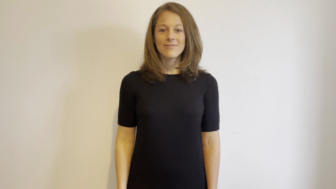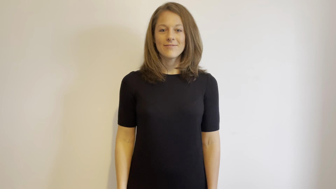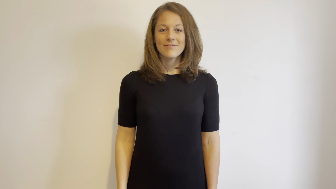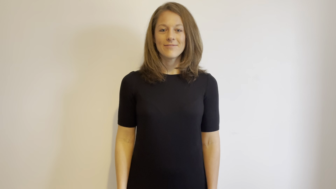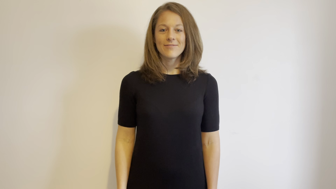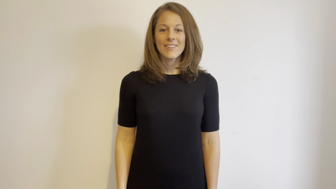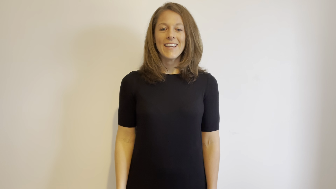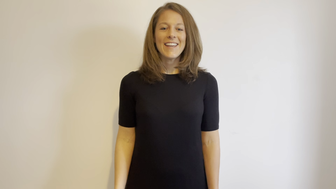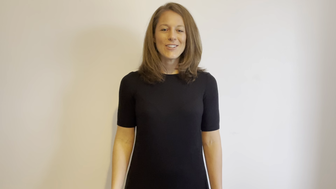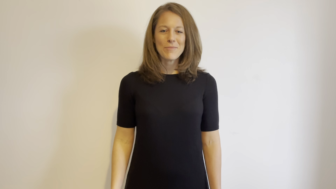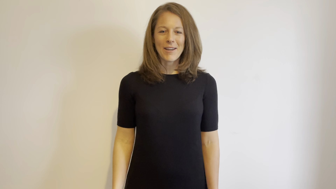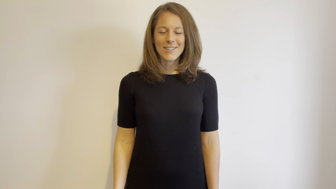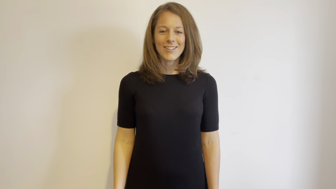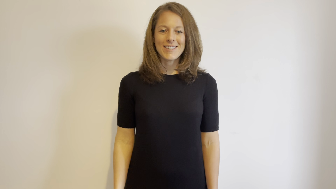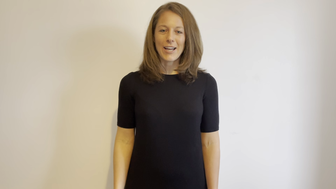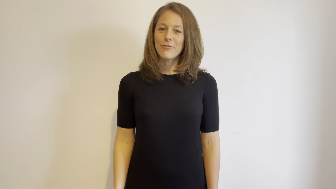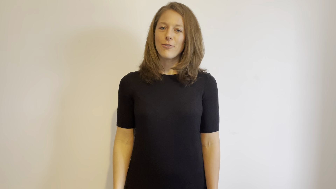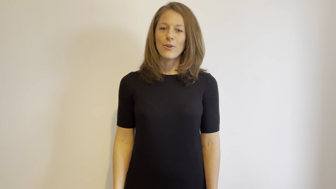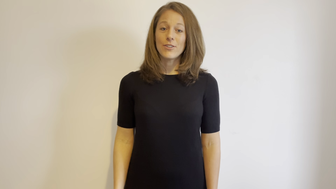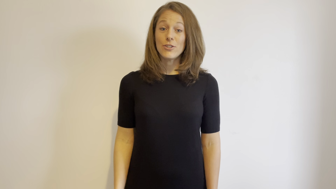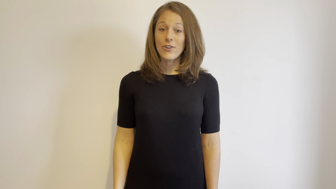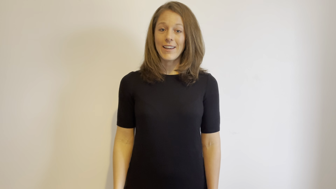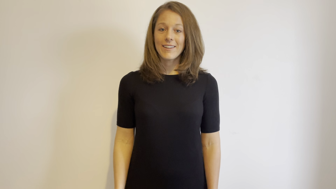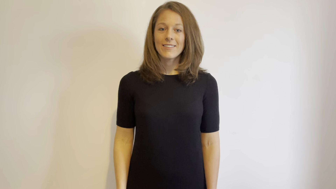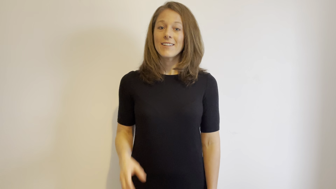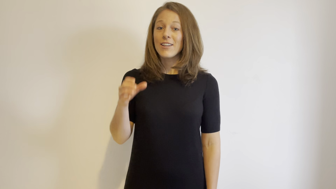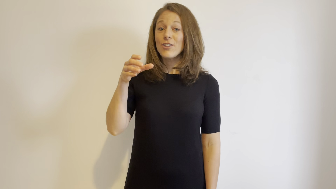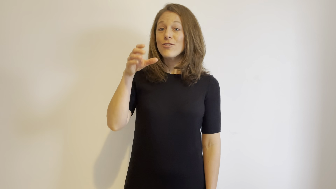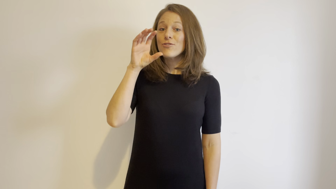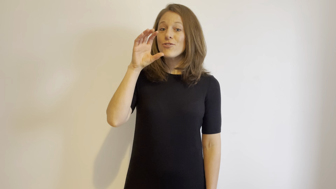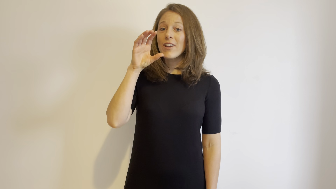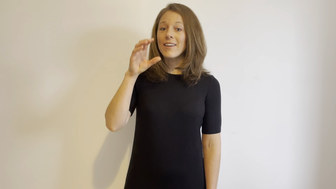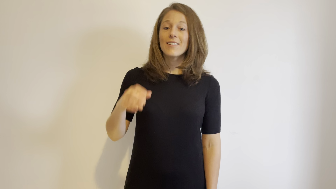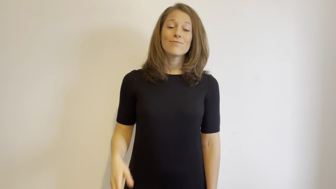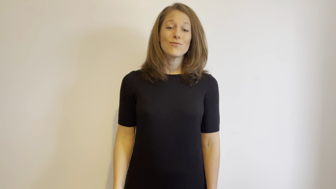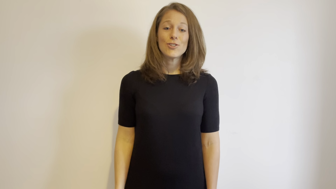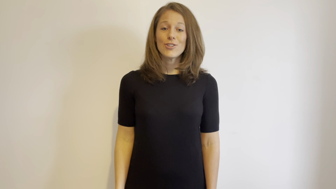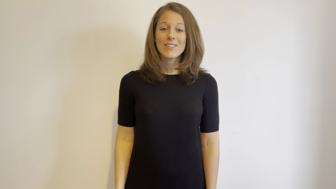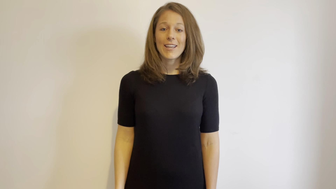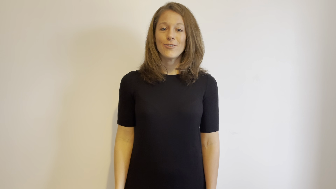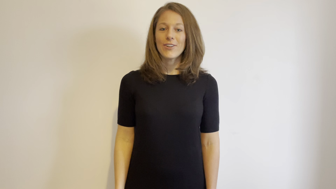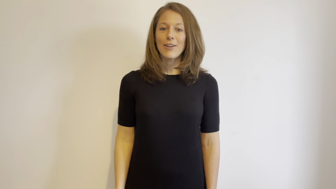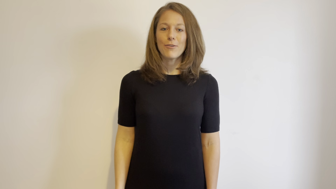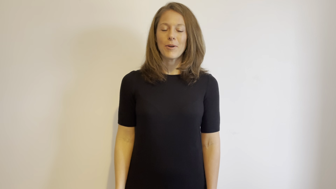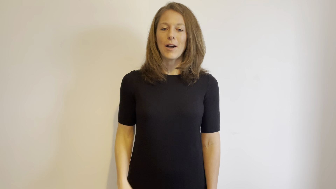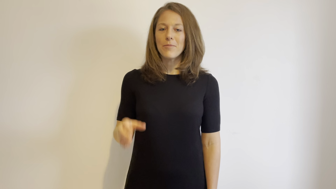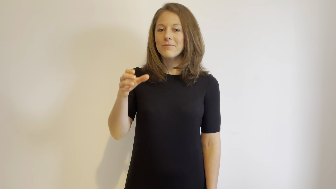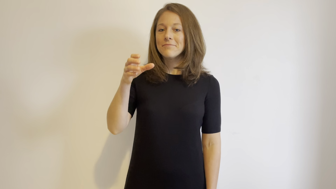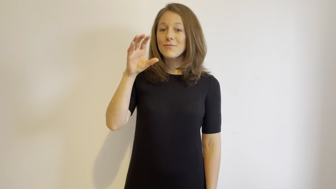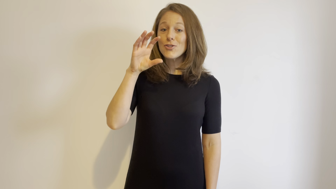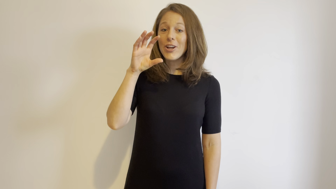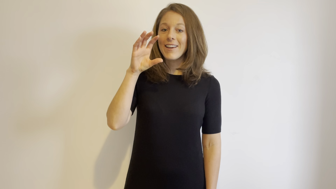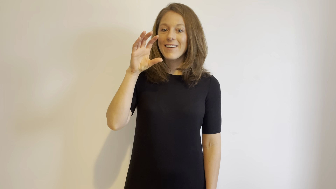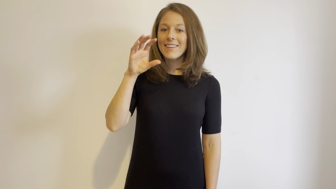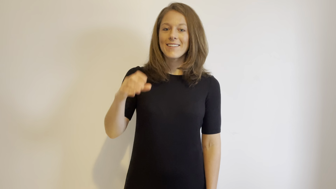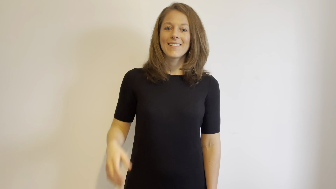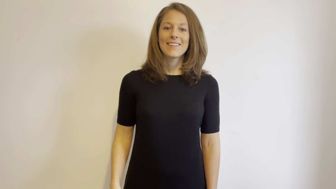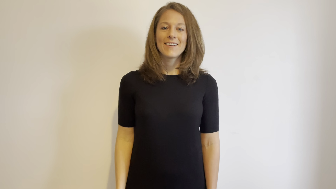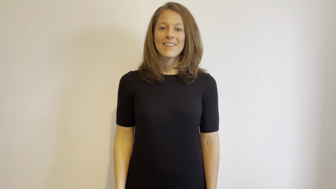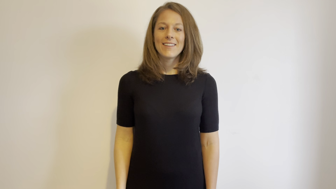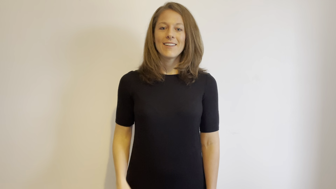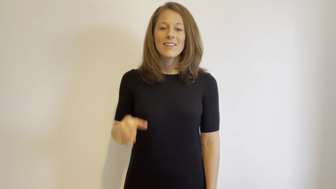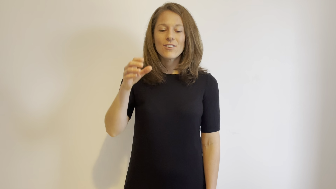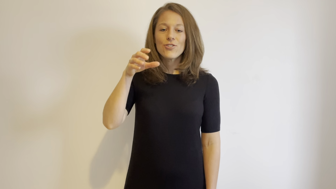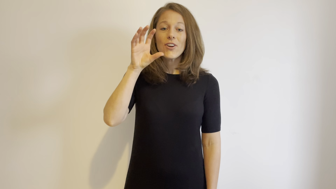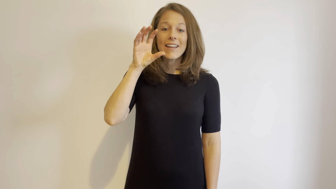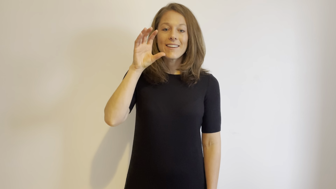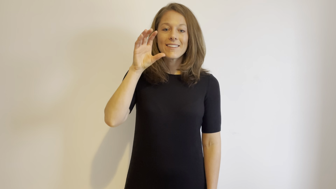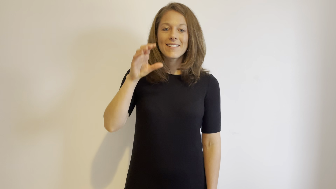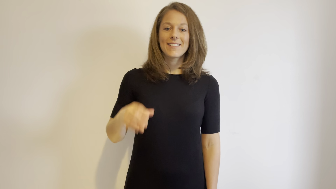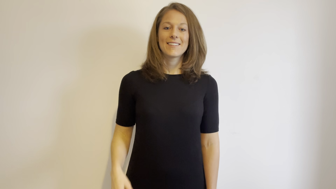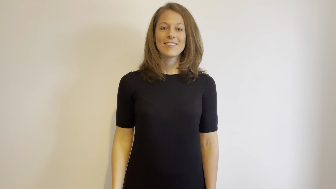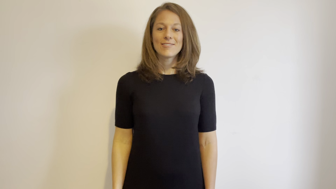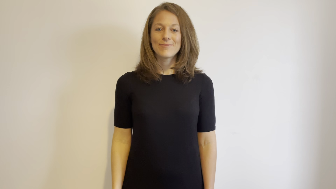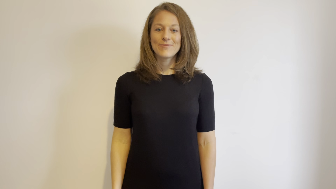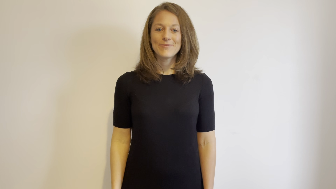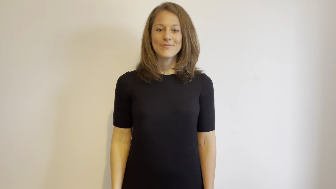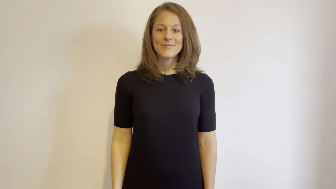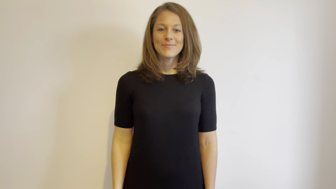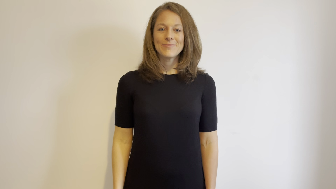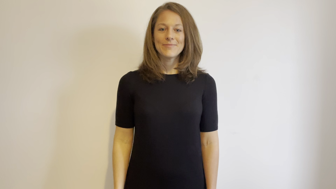DRINK